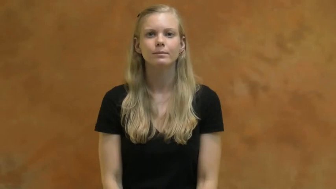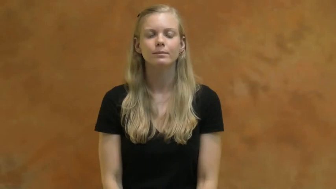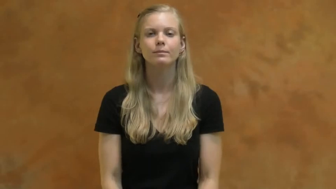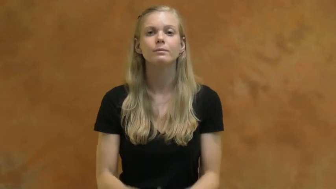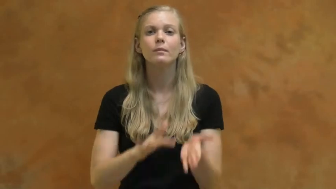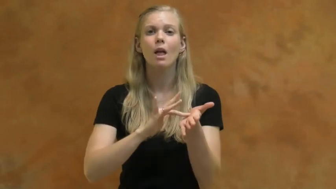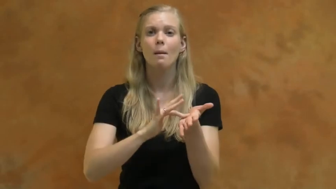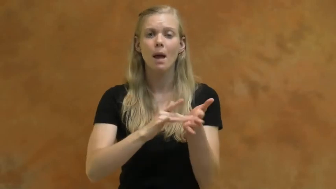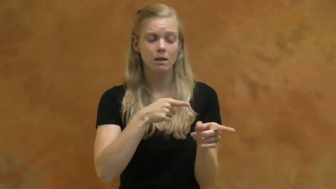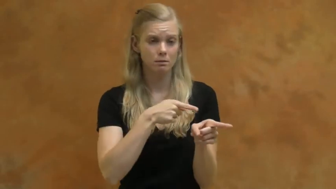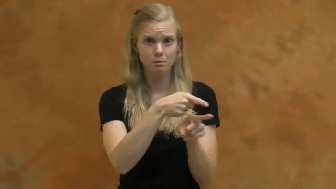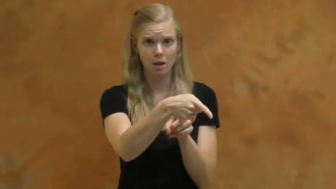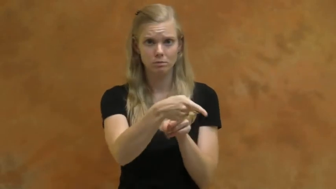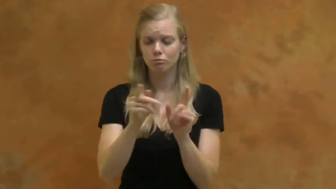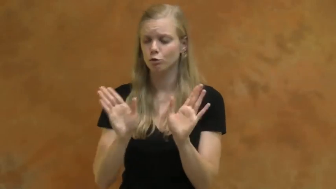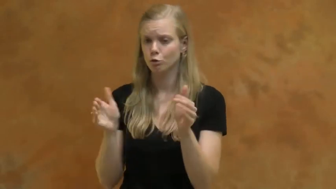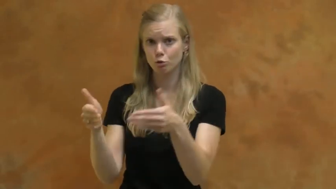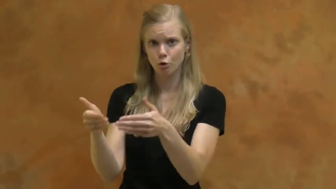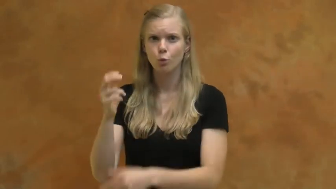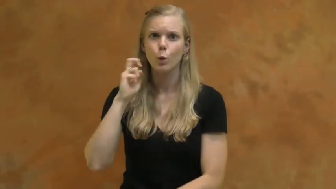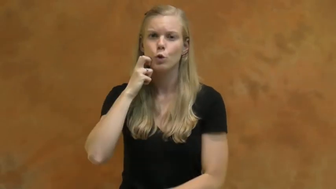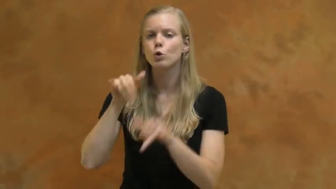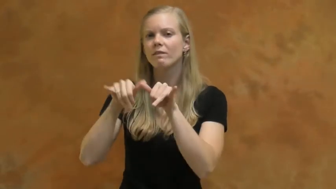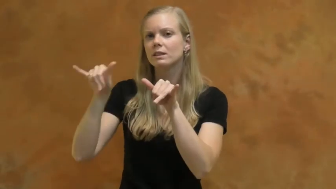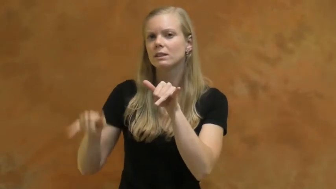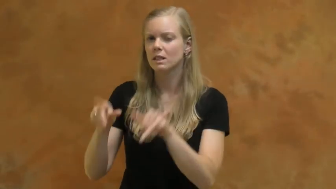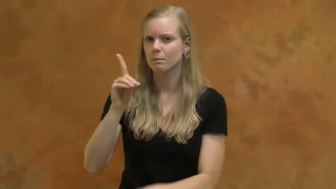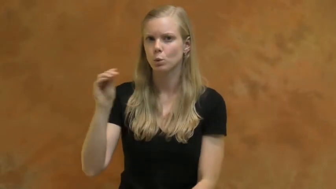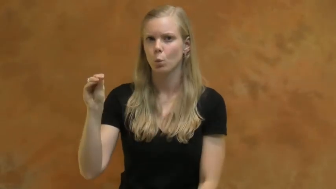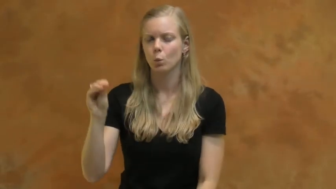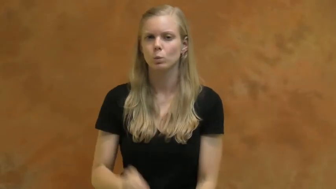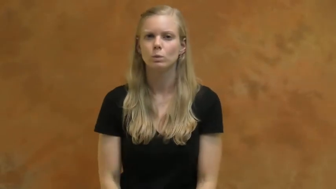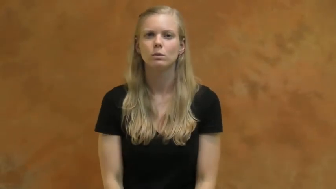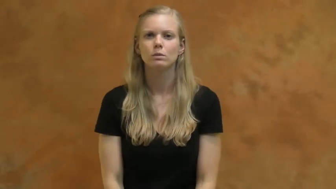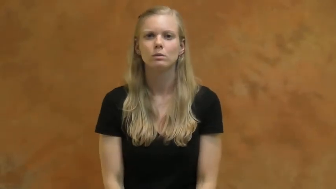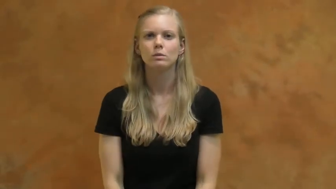neurology